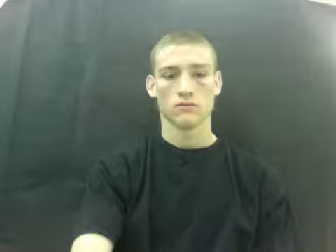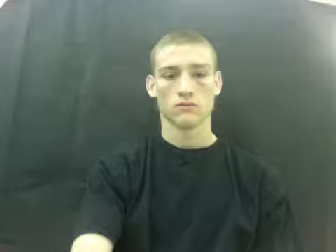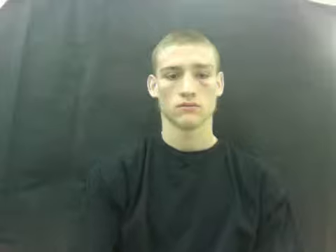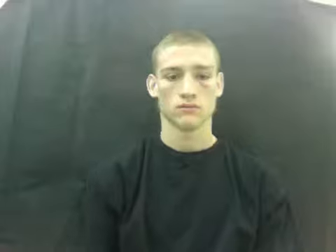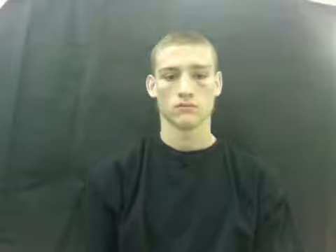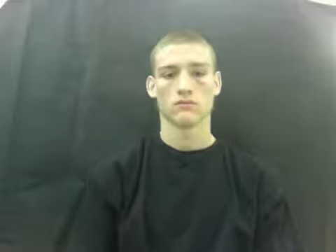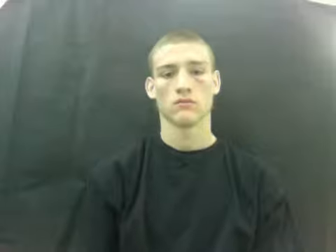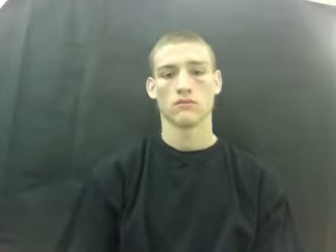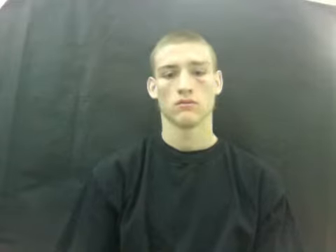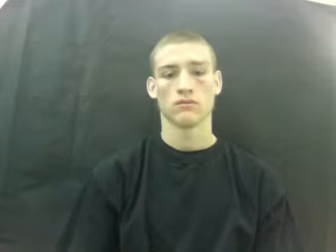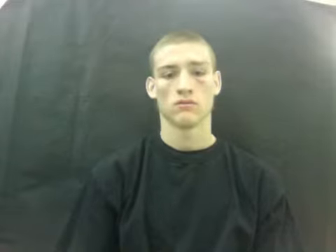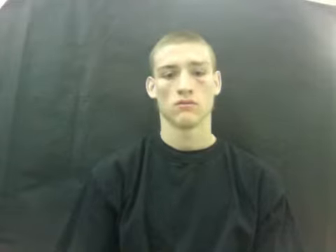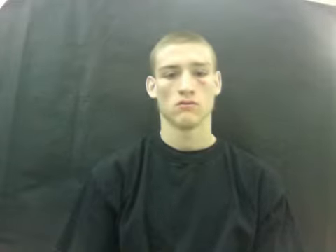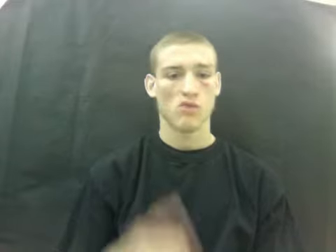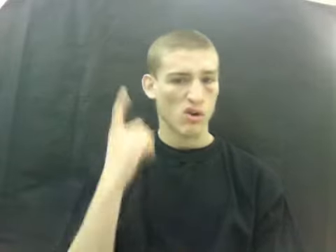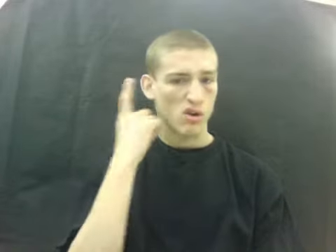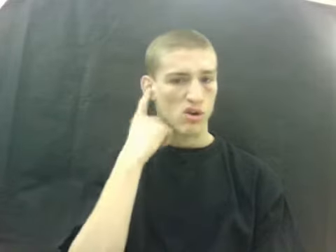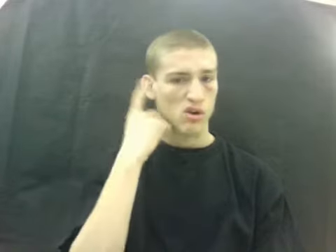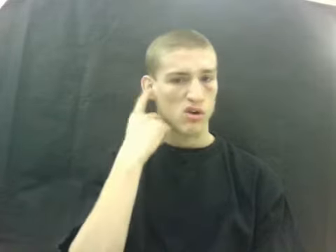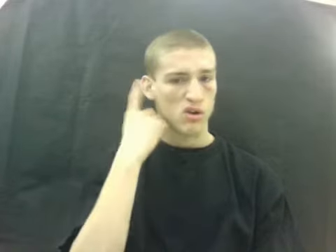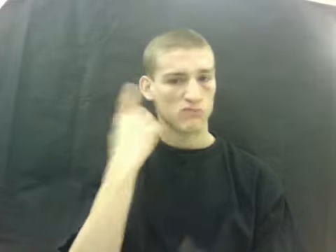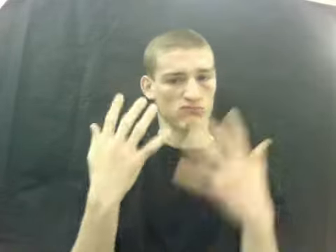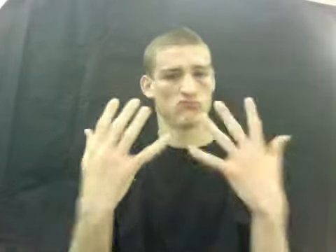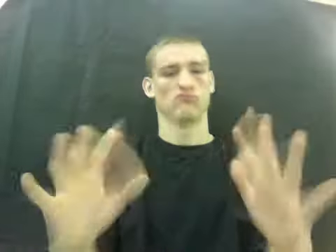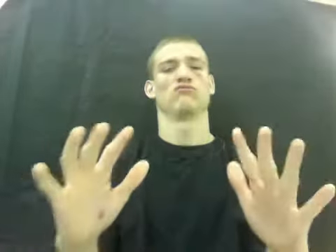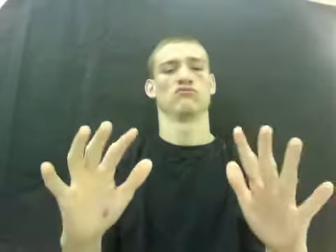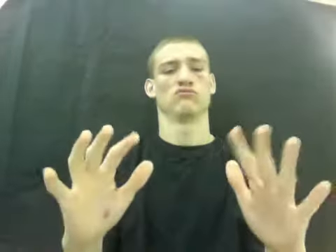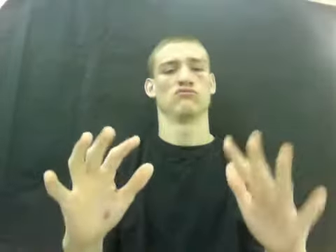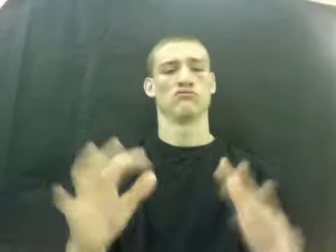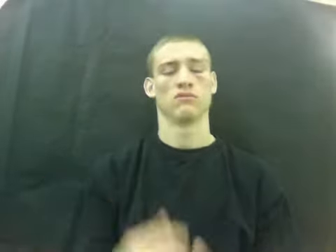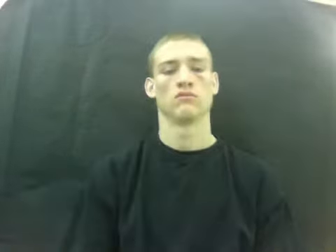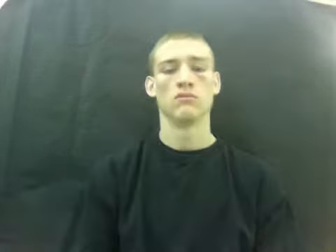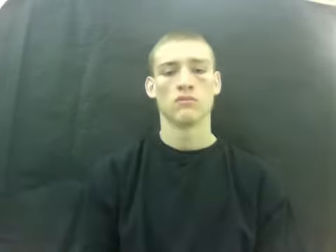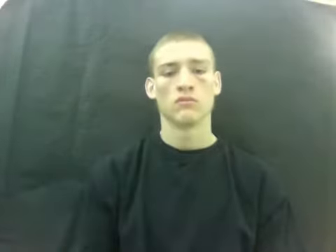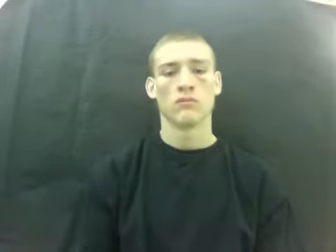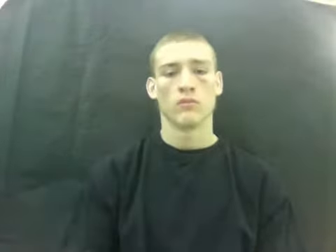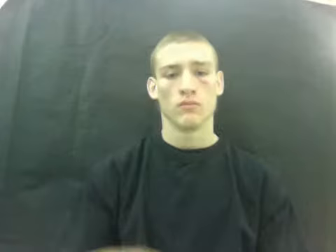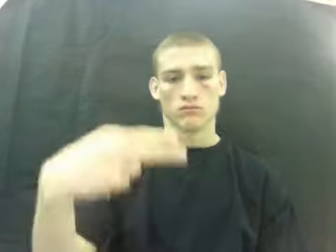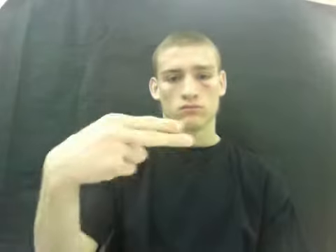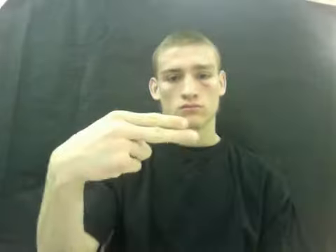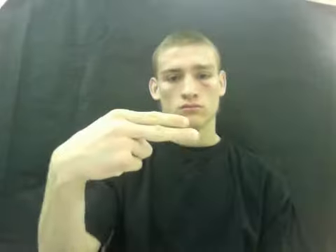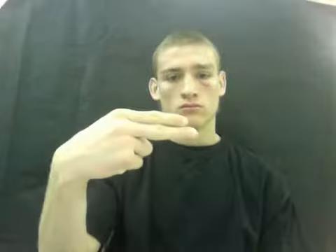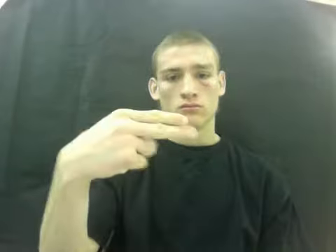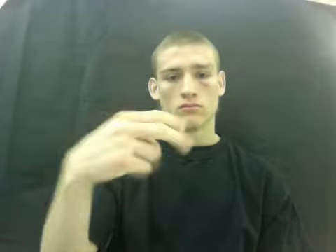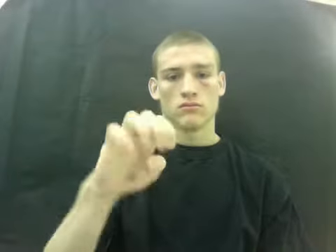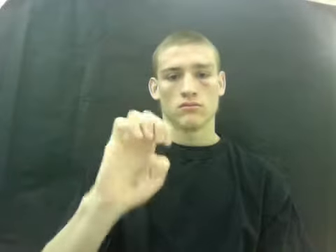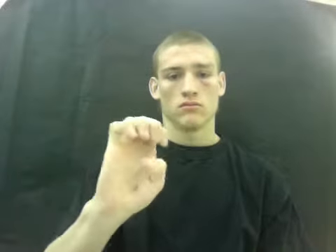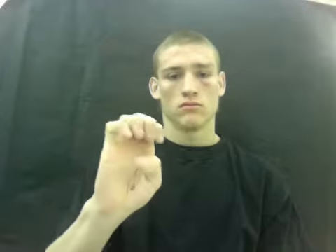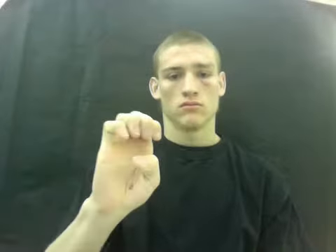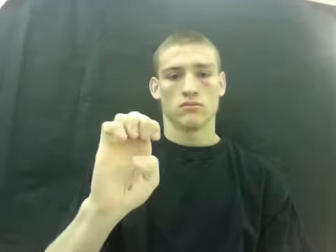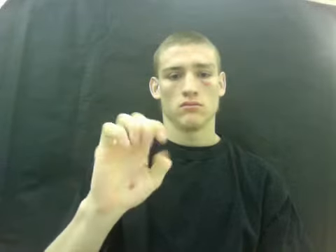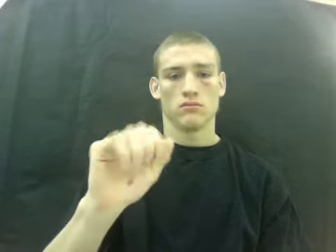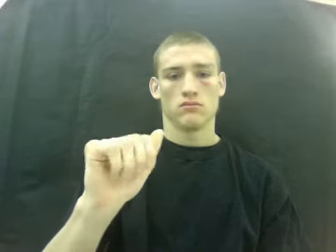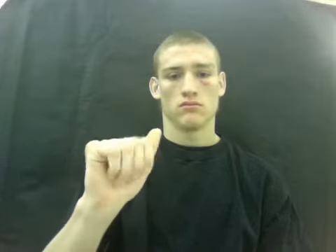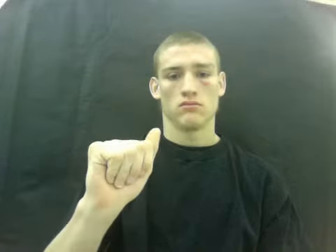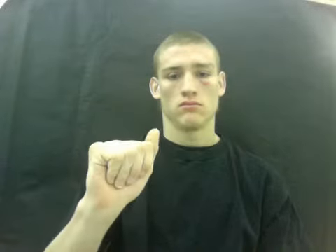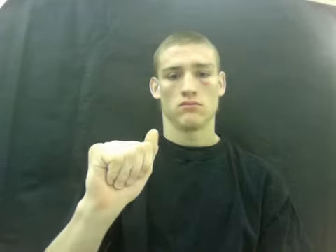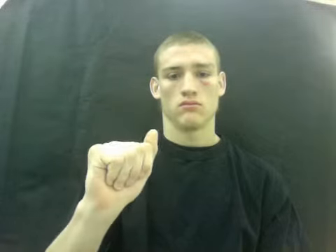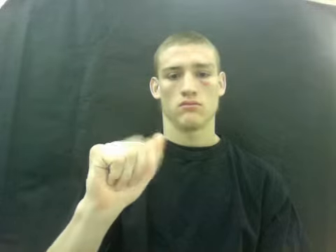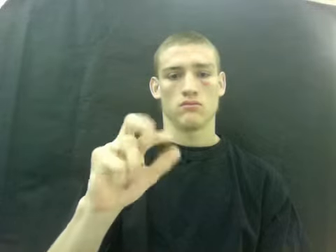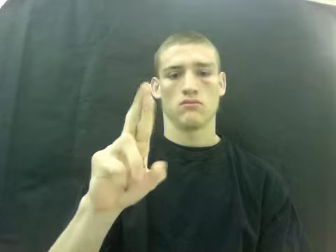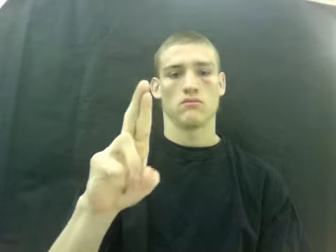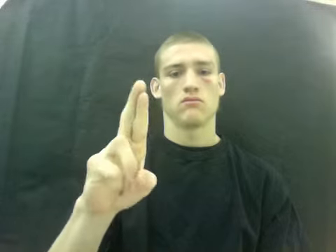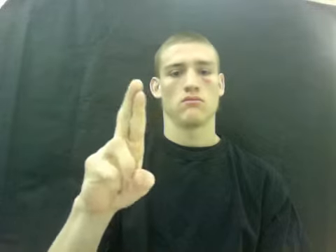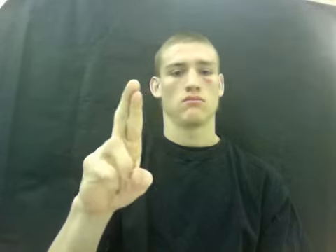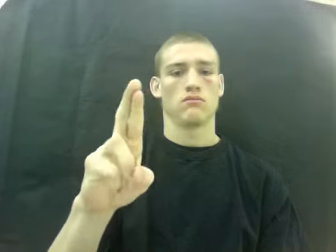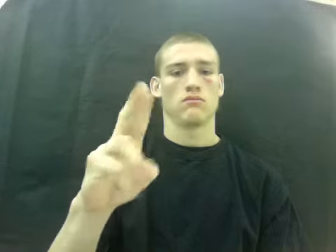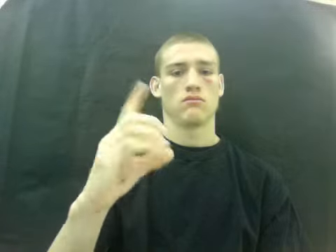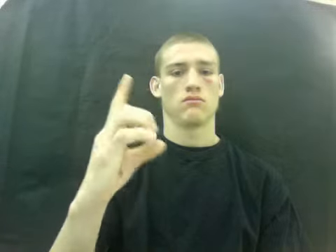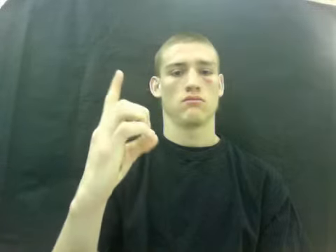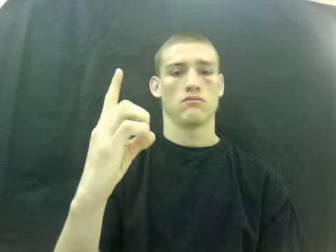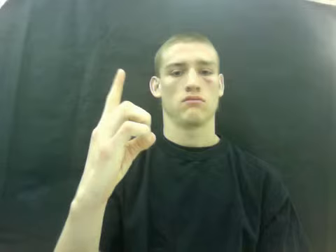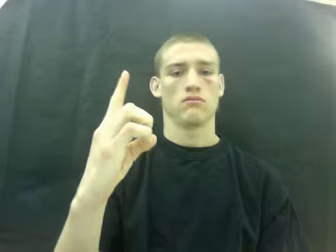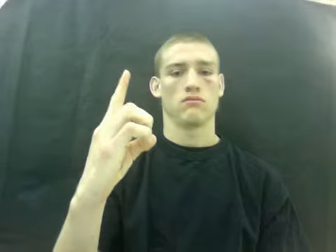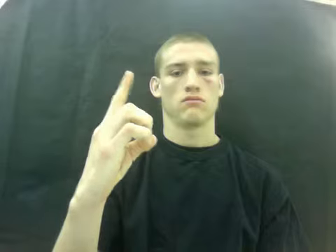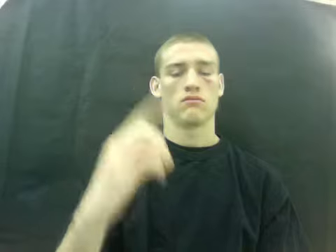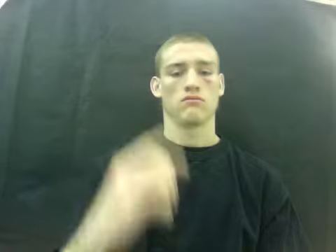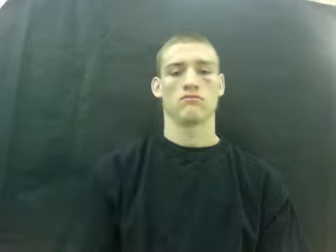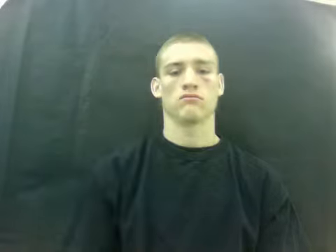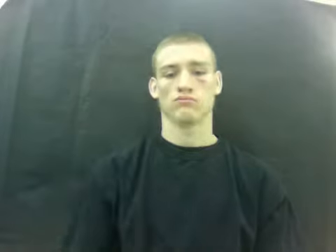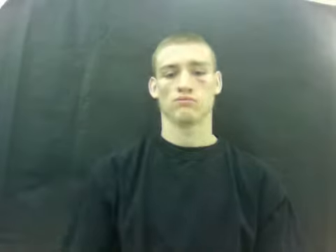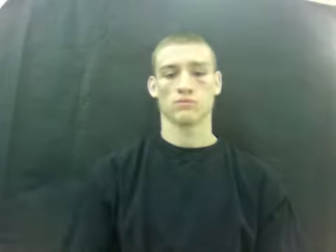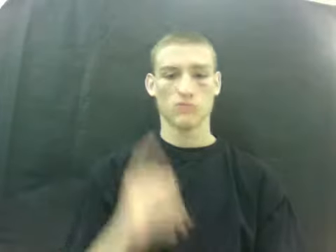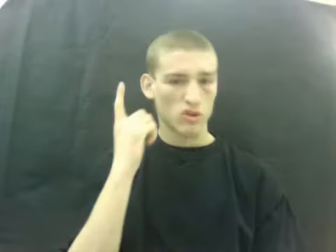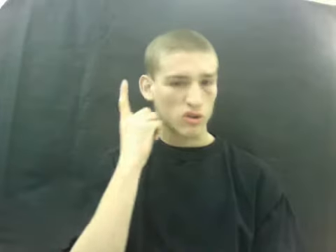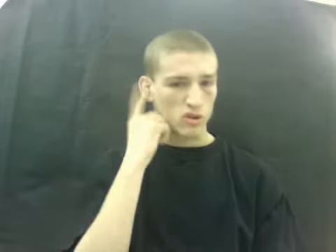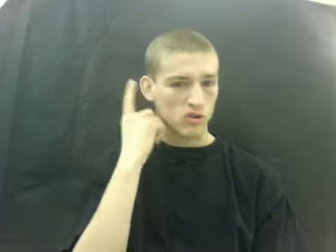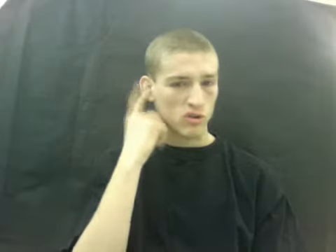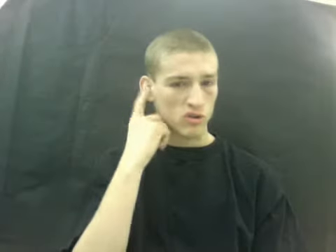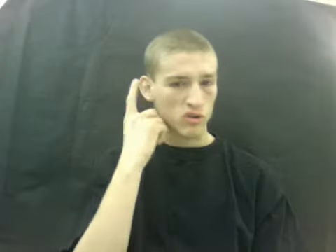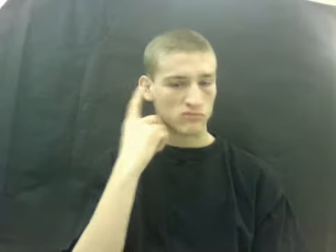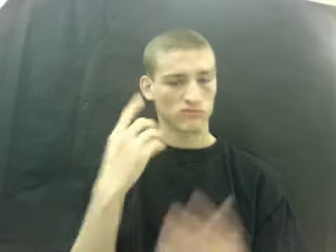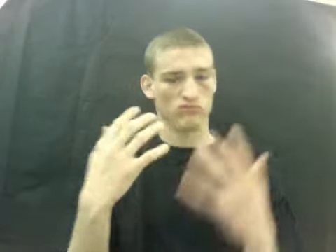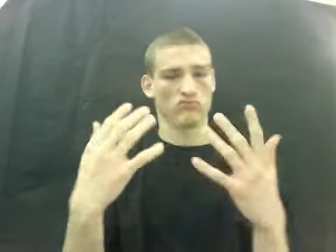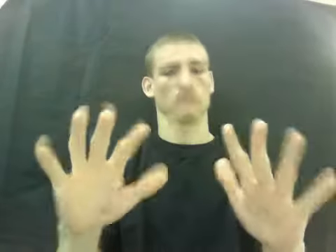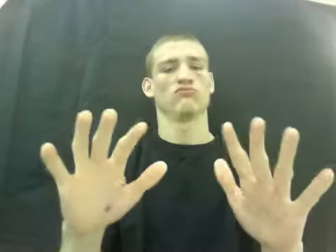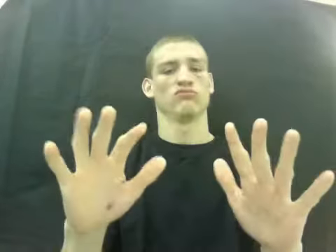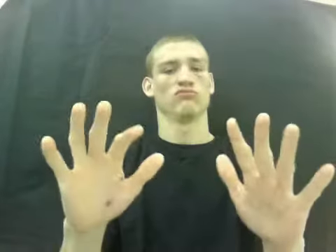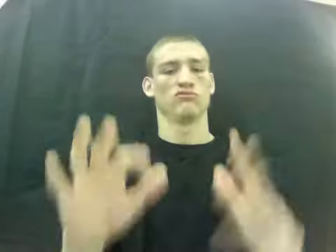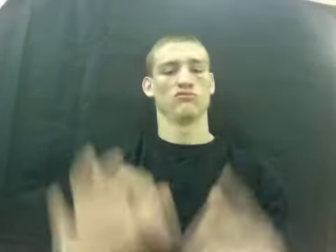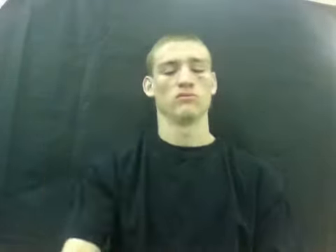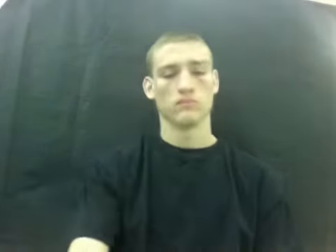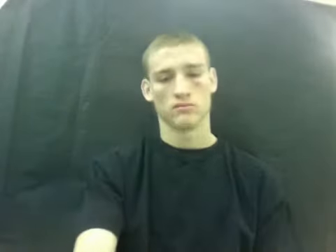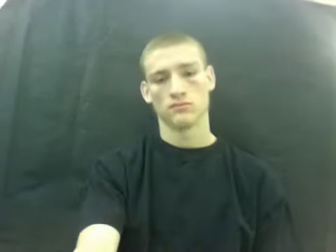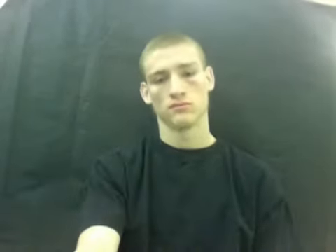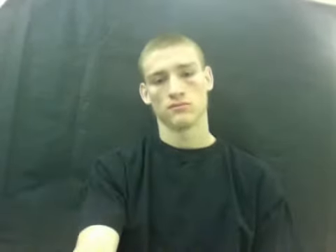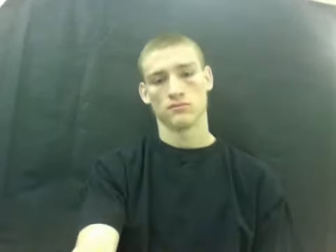heard